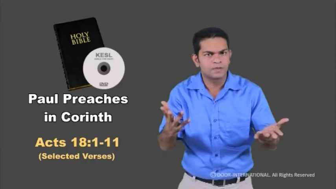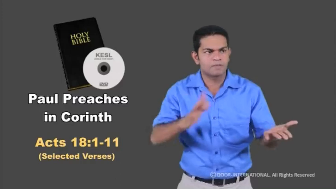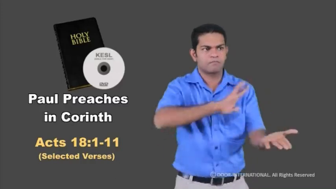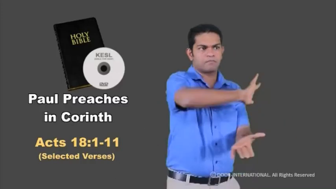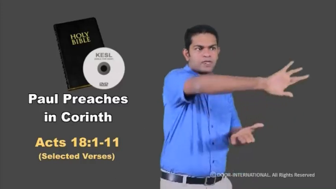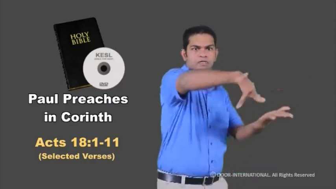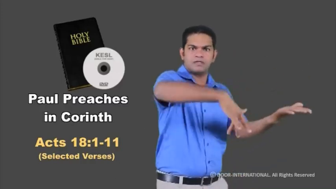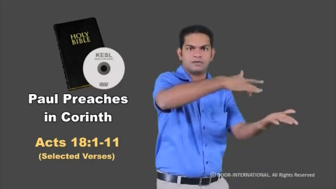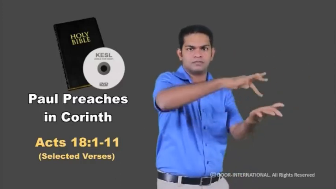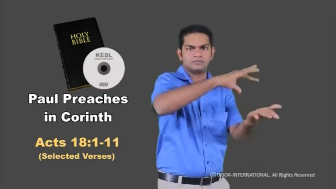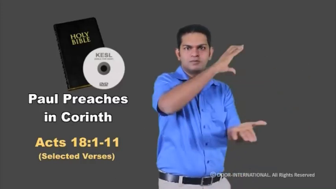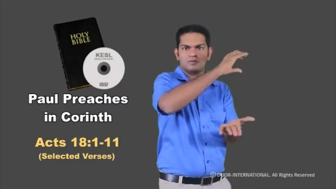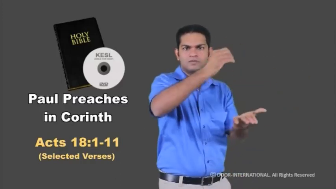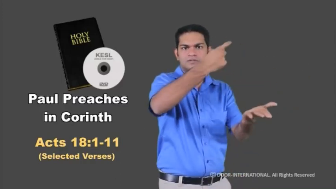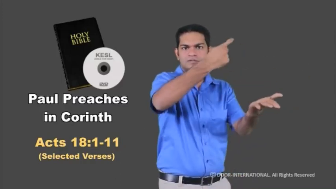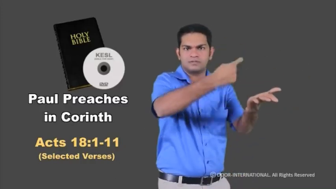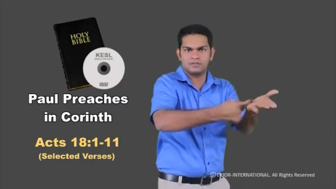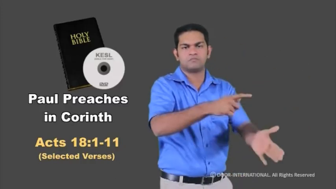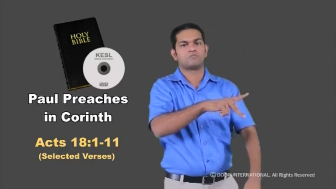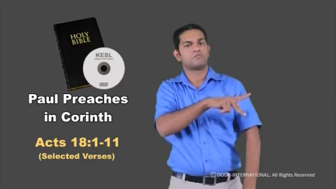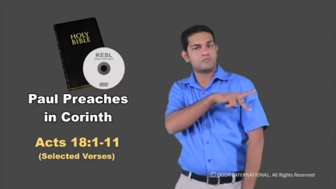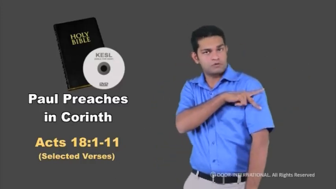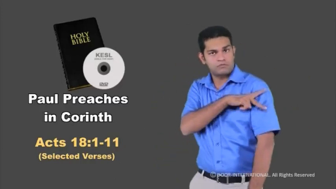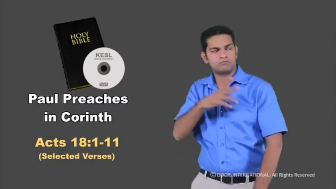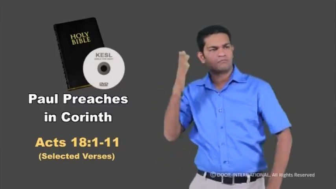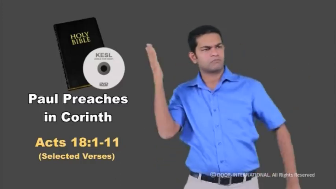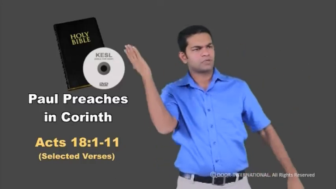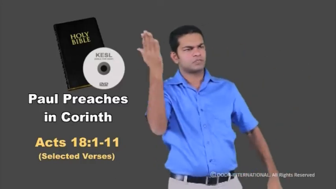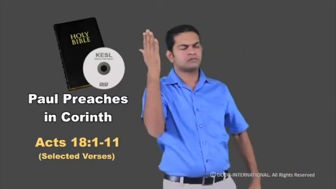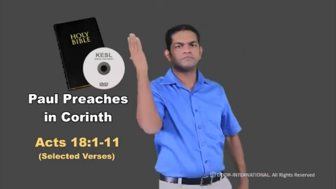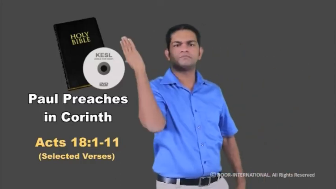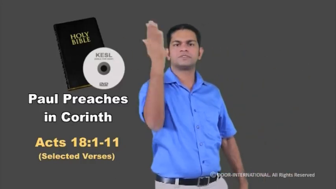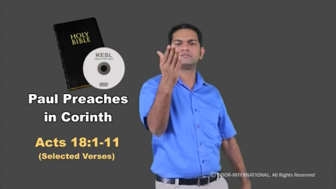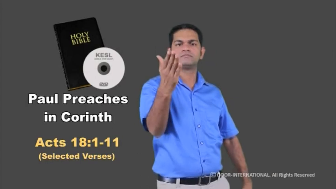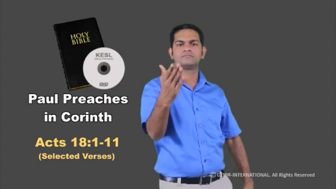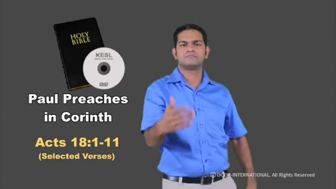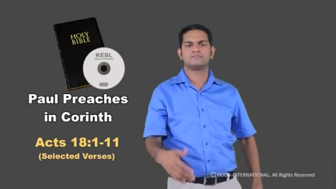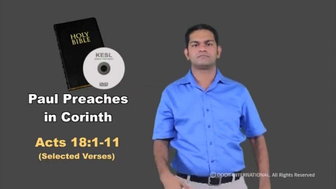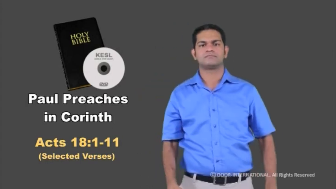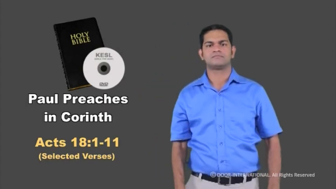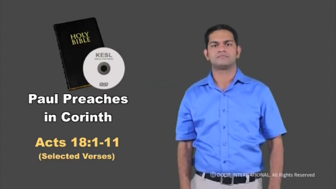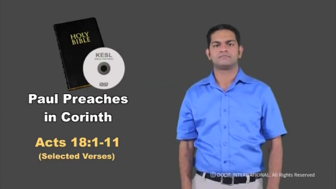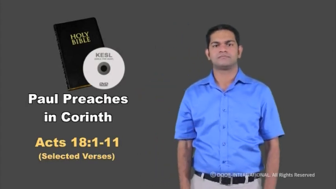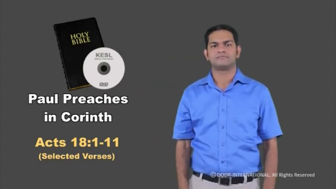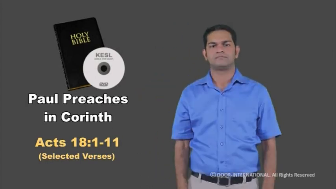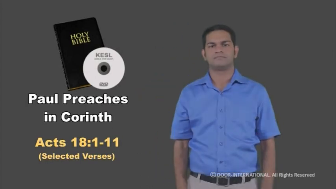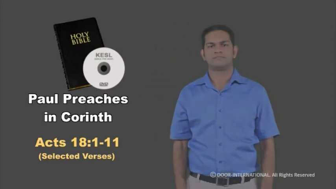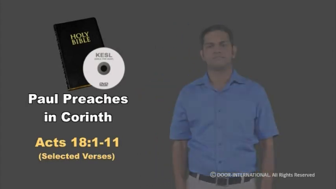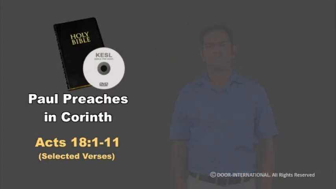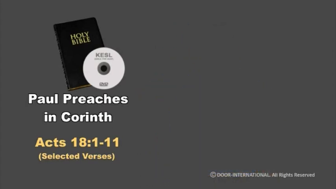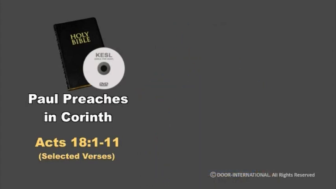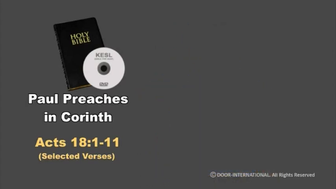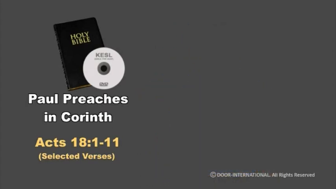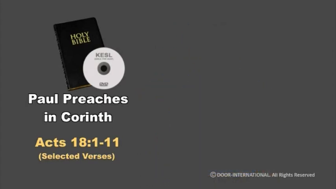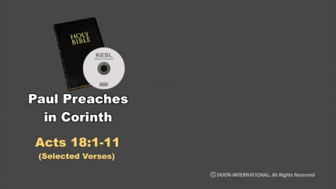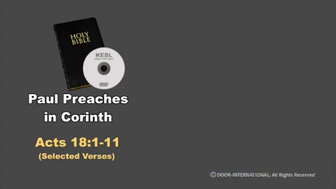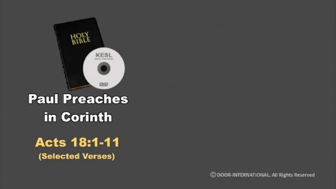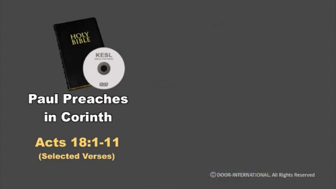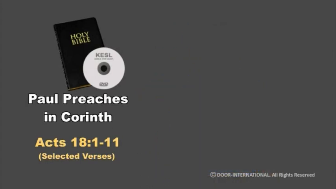Paul Preaches in Corinth